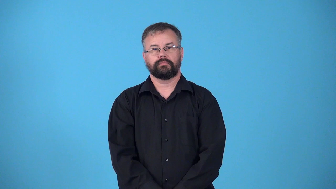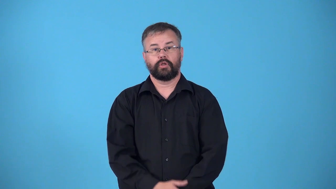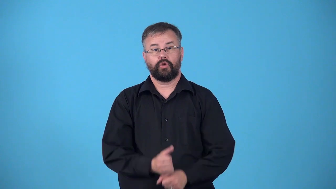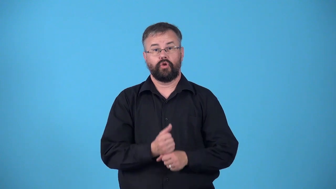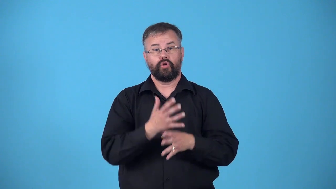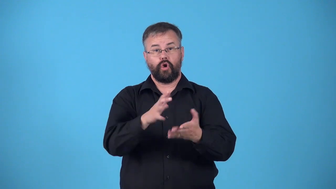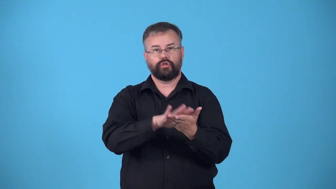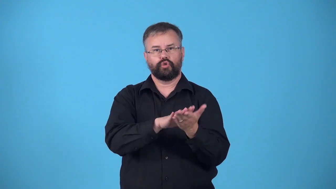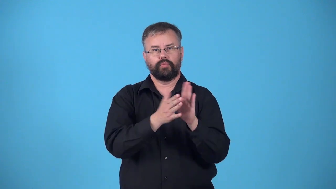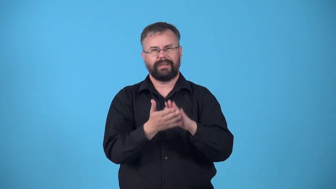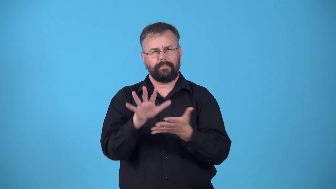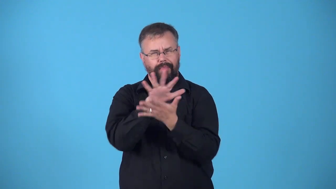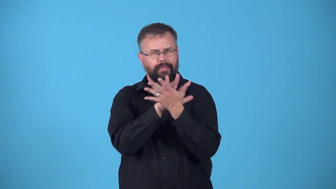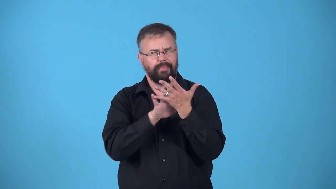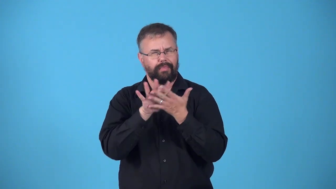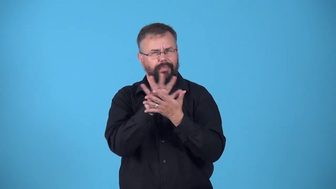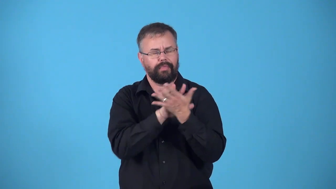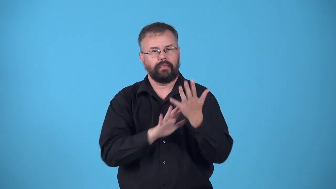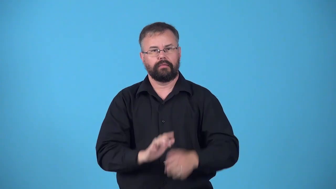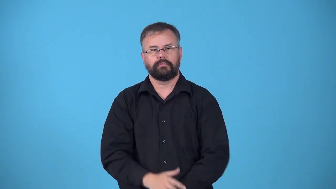muddy up